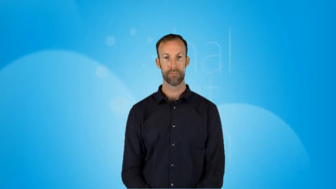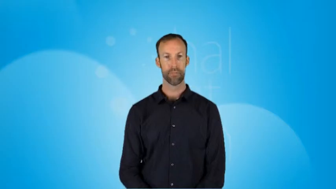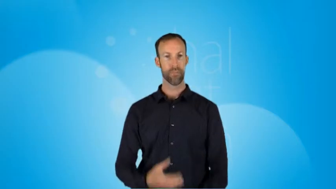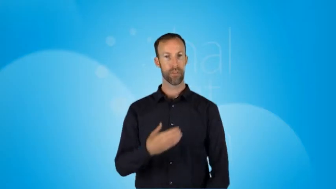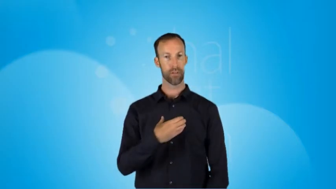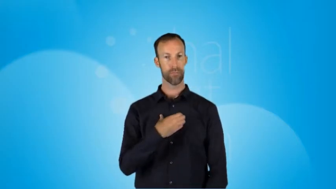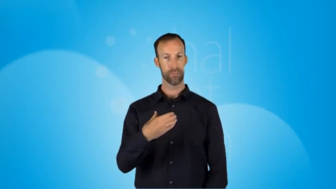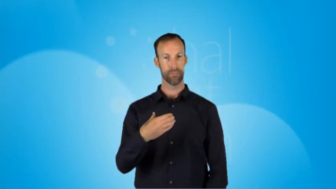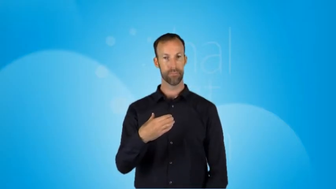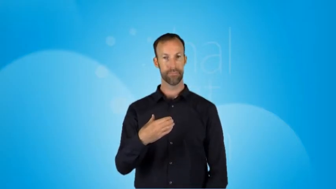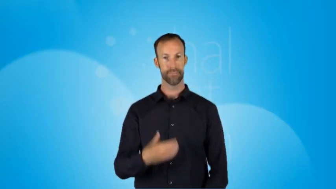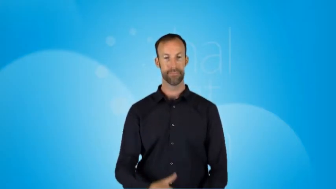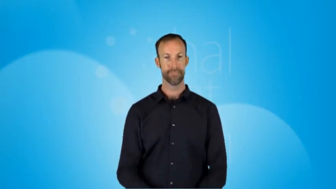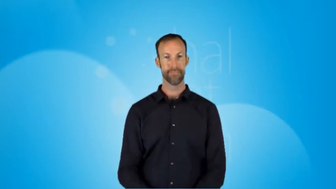appeal